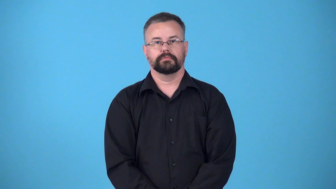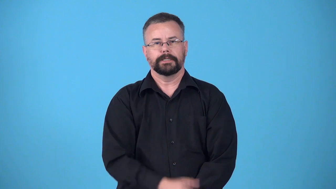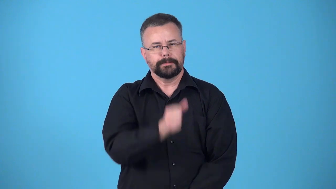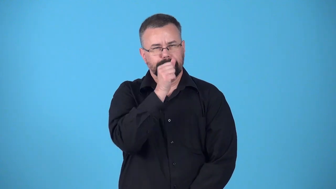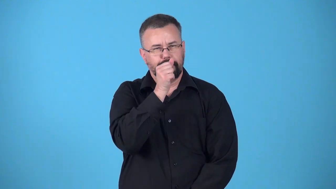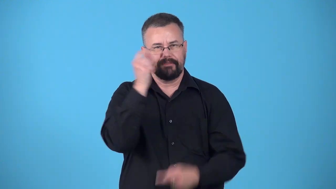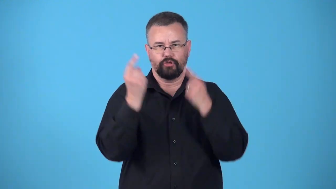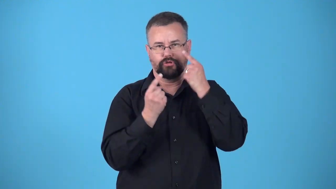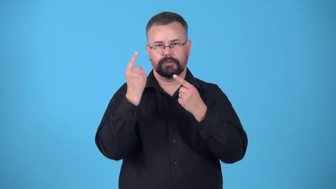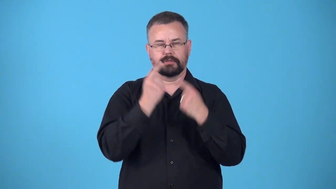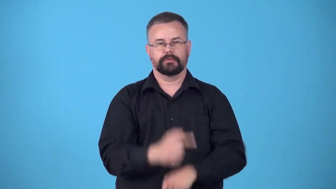in your heart of hearts